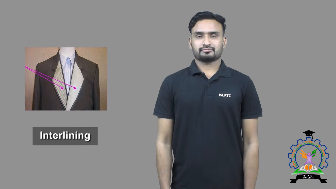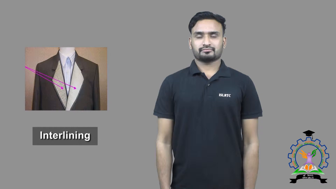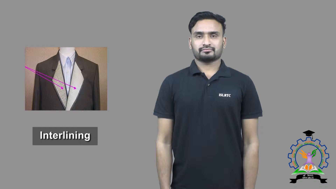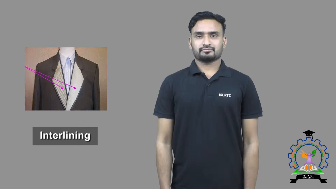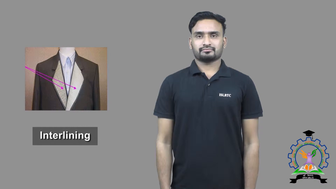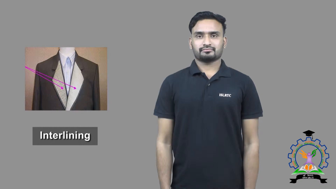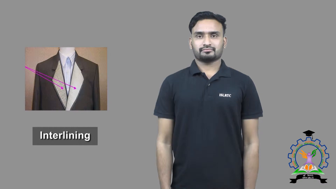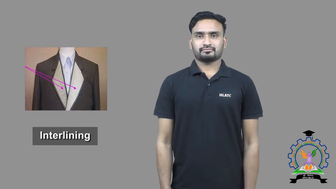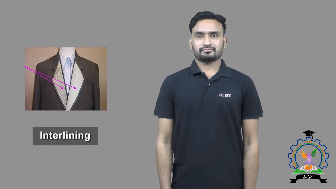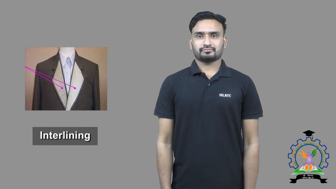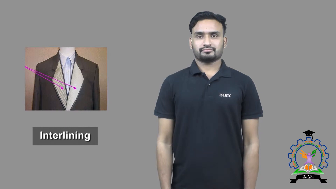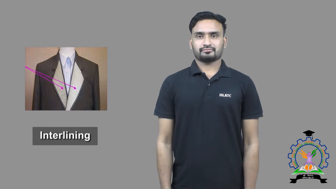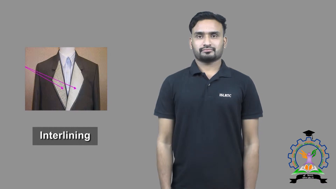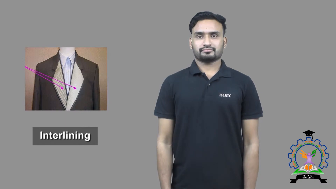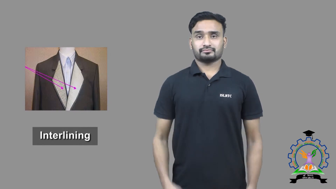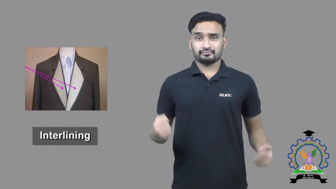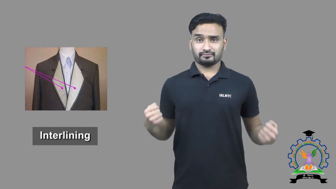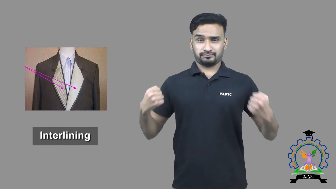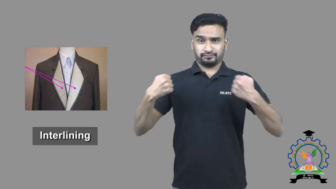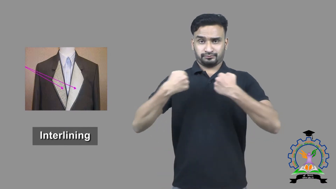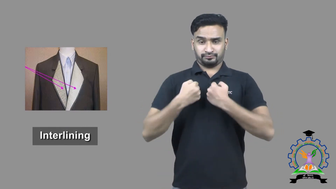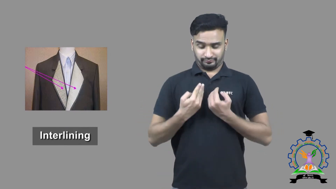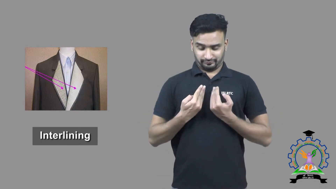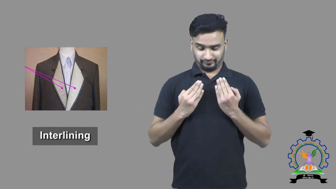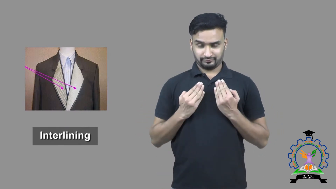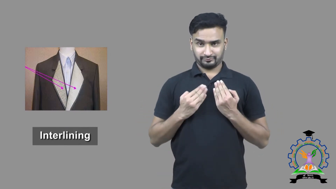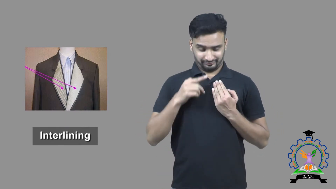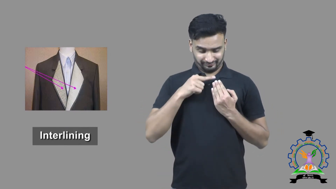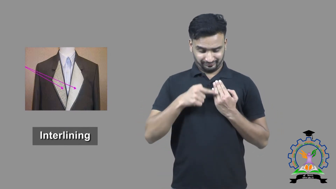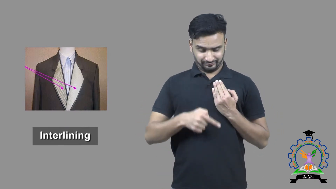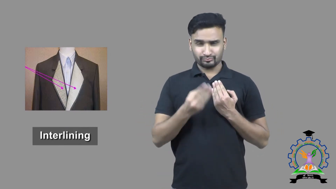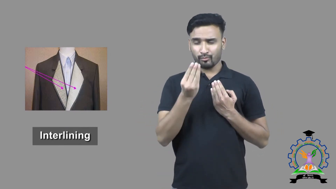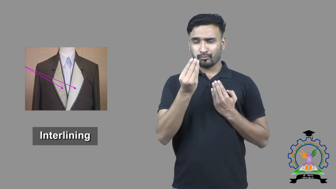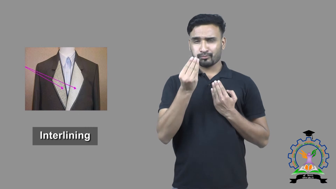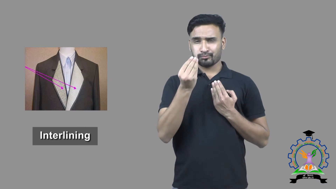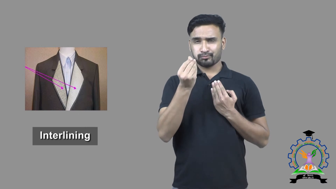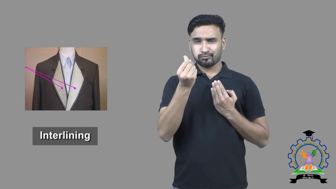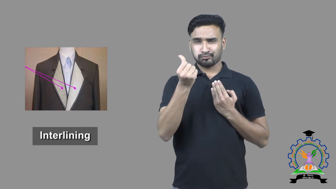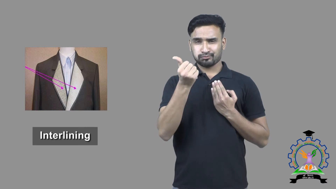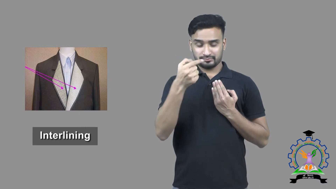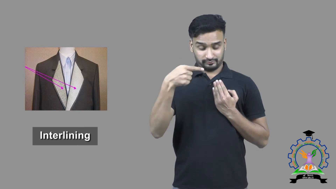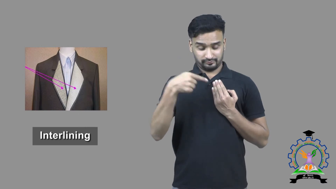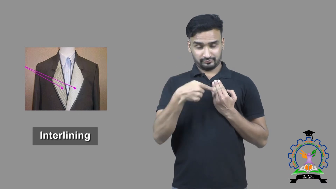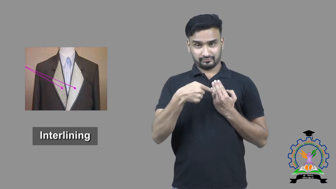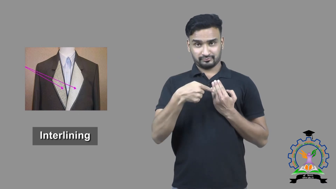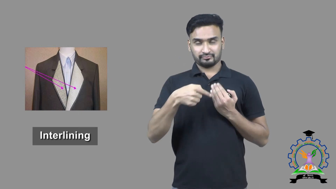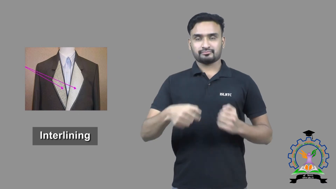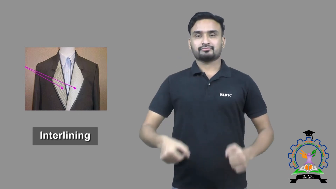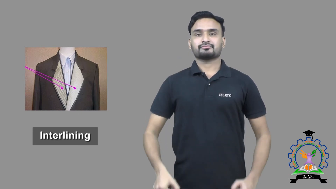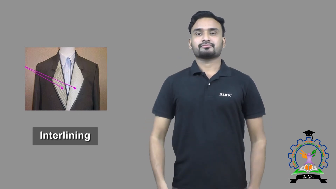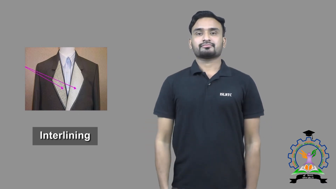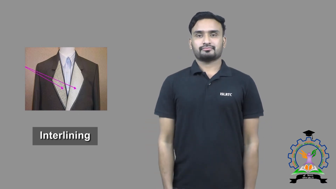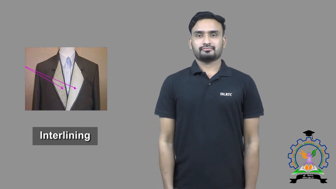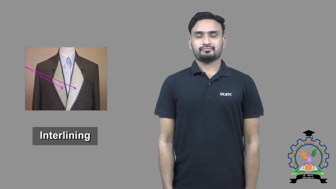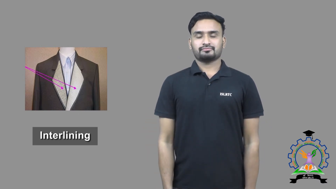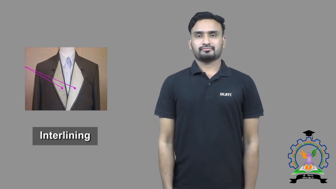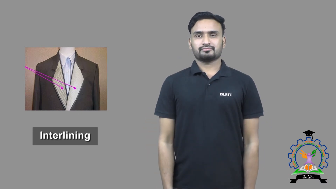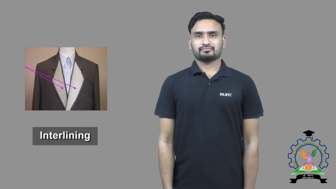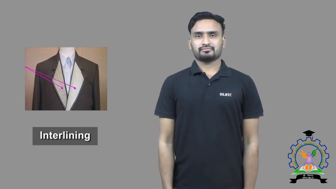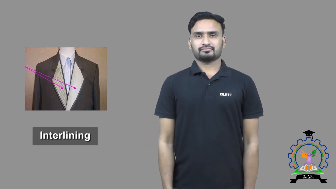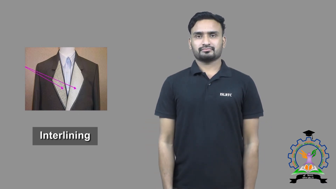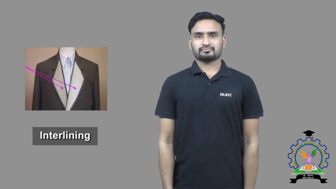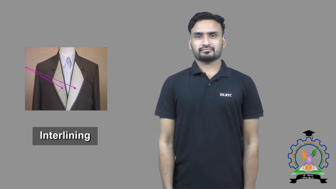Interlining